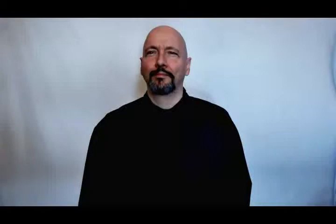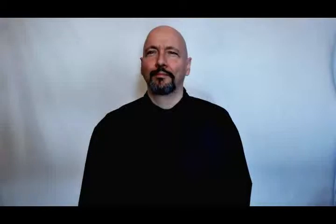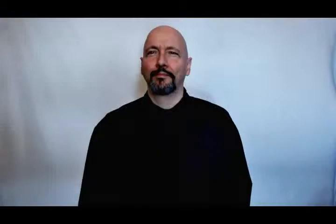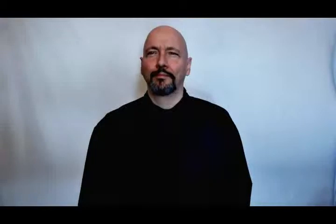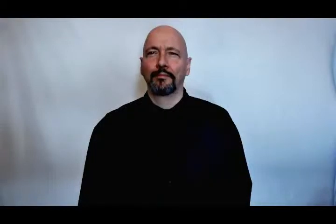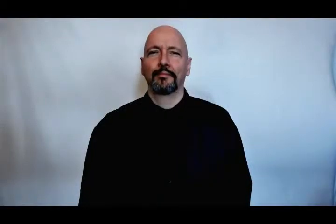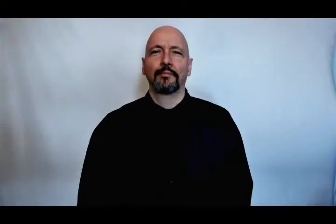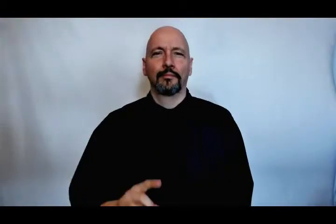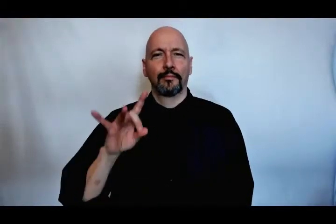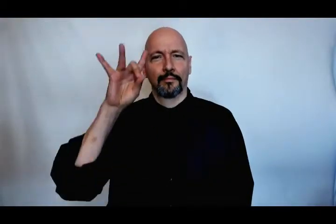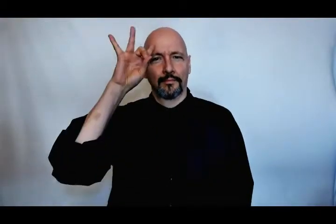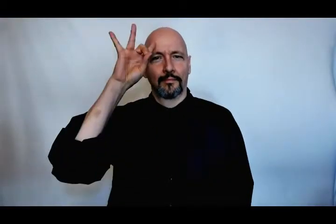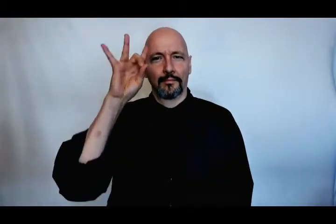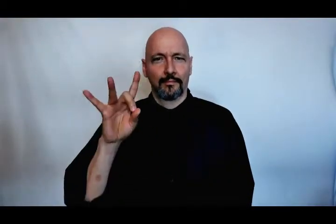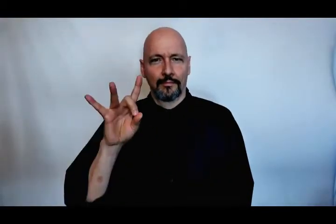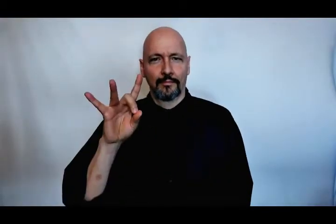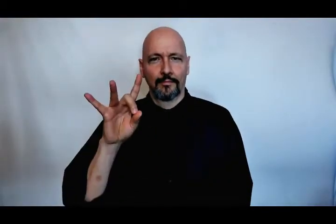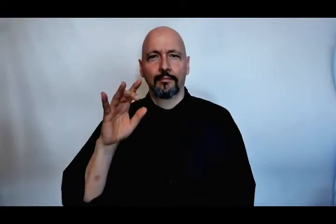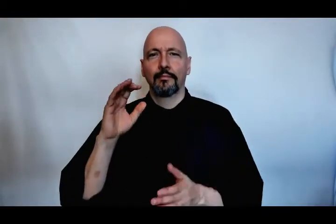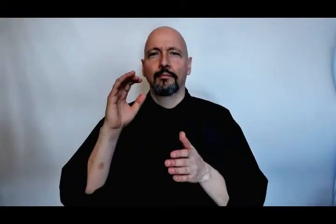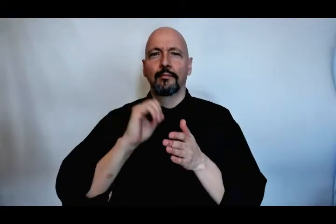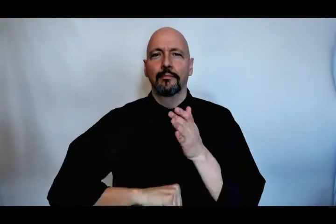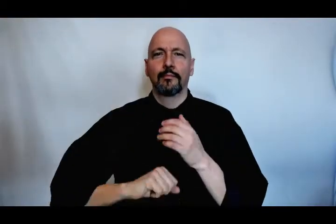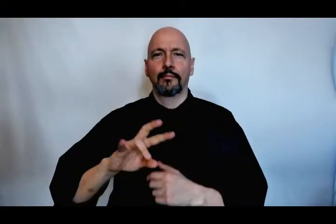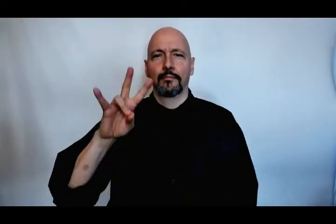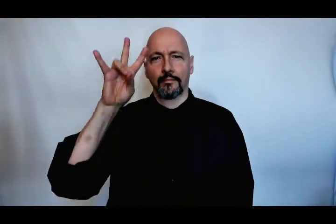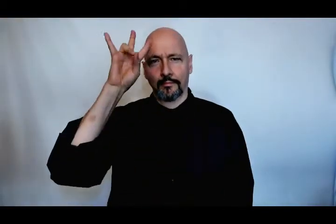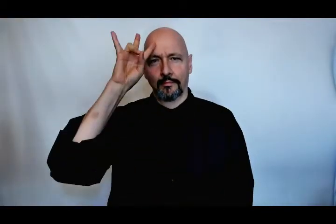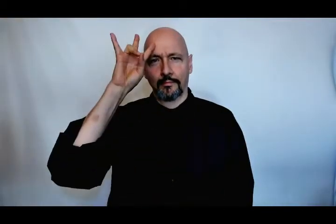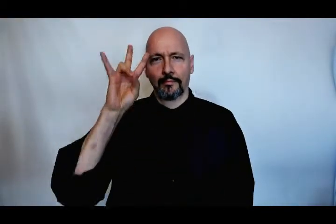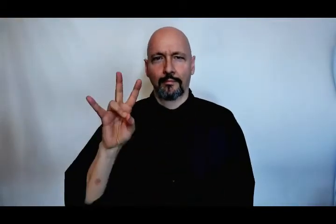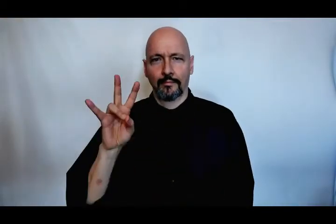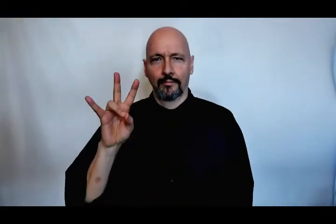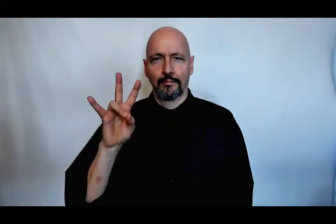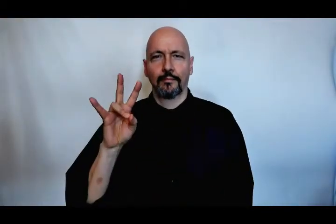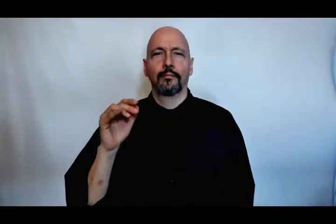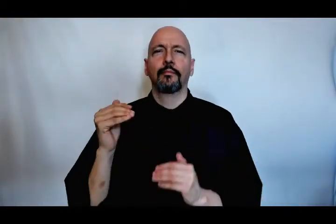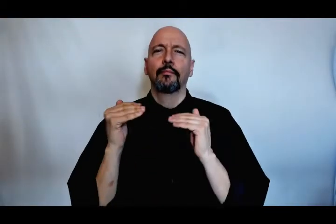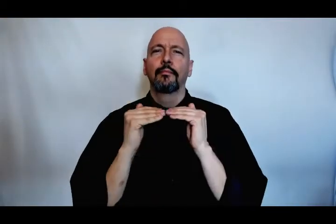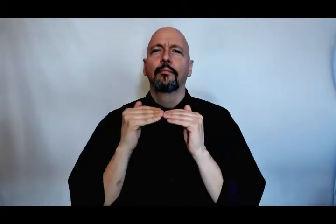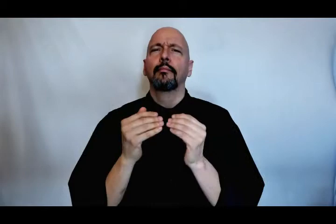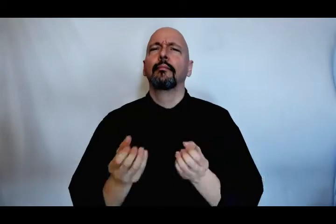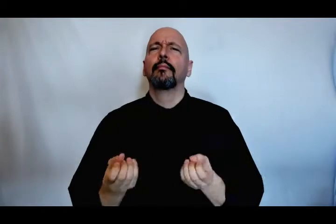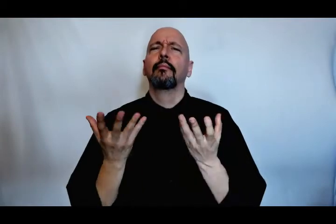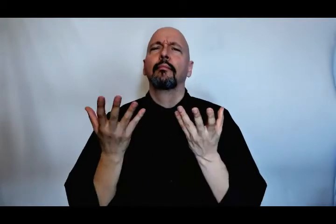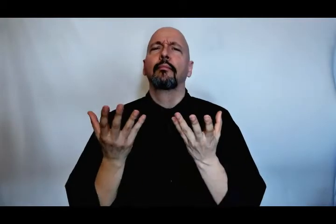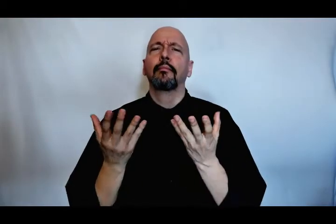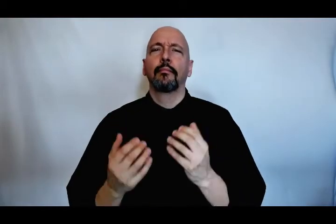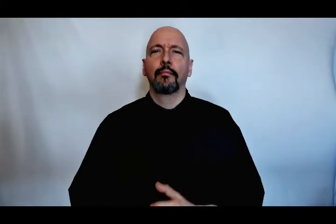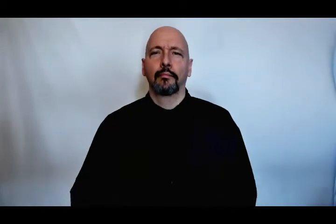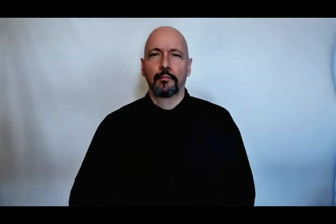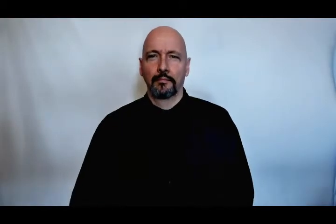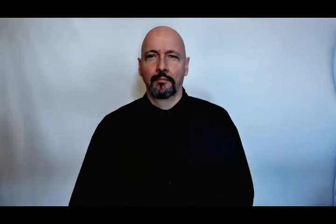8 cents subtract 7 cents equal how many